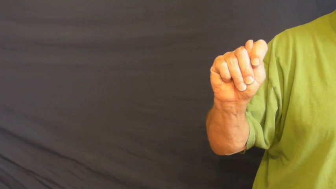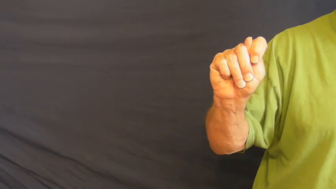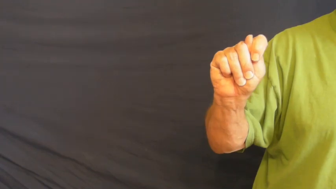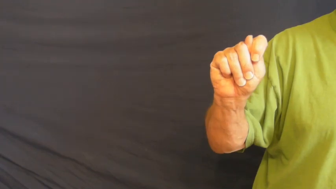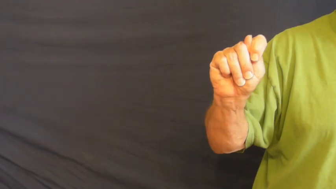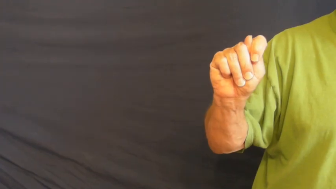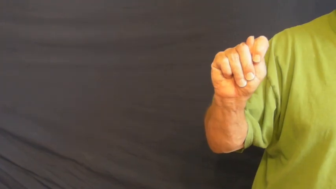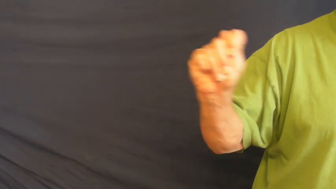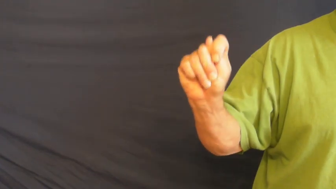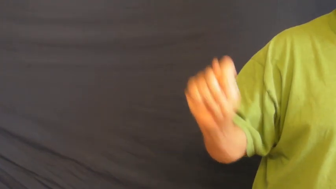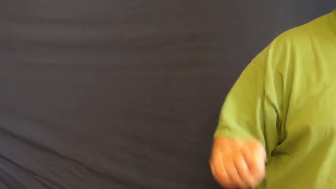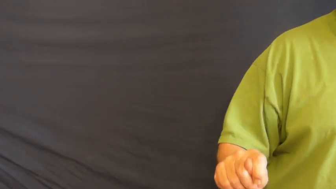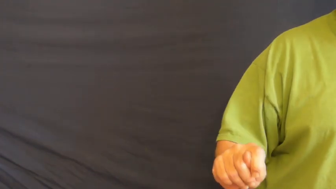Talladega,AL,Toledo,OH,Topeka,KS,Trenton,NJ,Tulsa,OK,Tucson,AZ